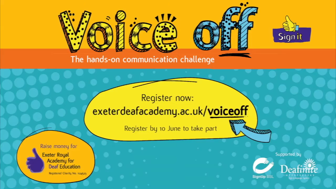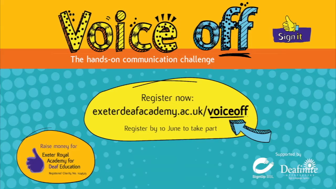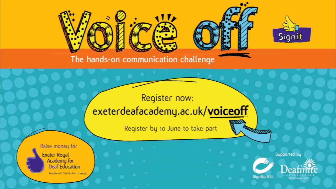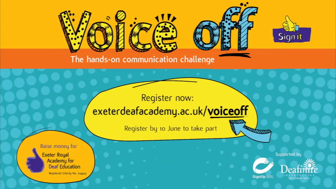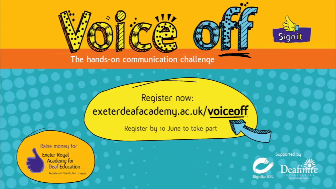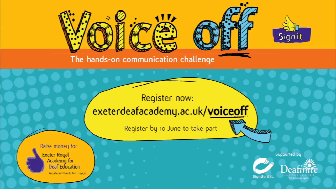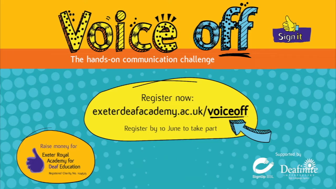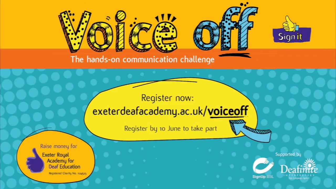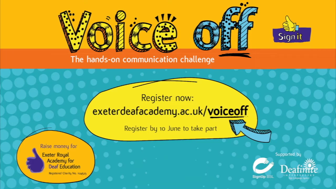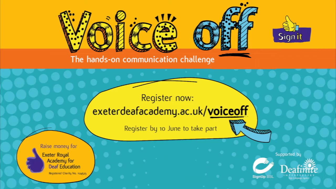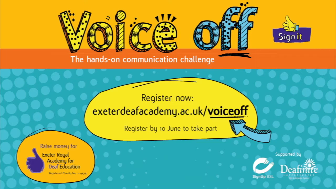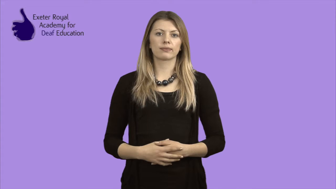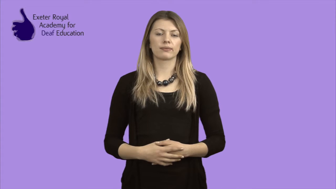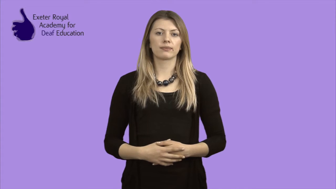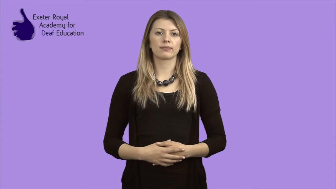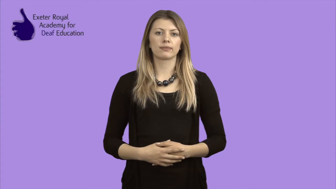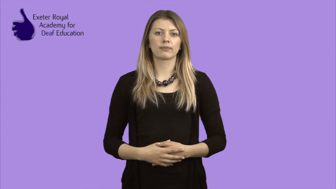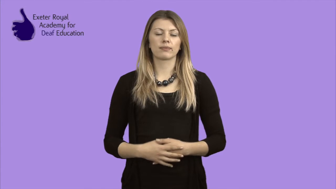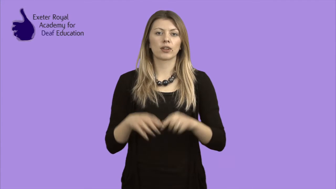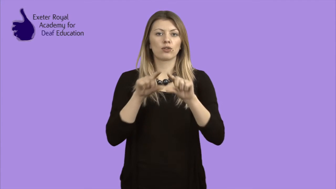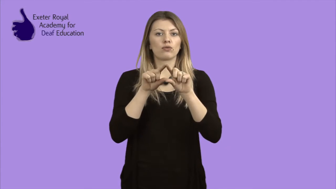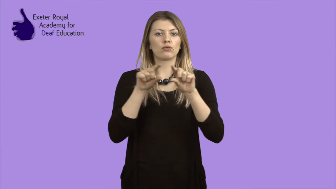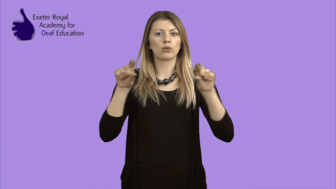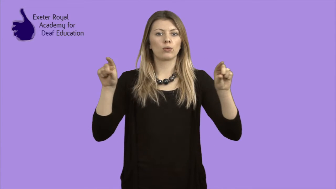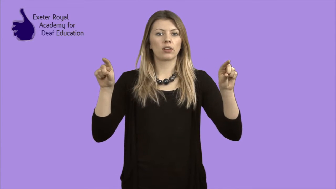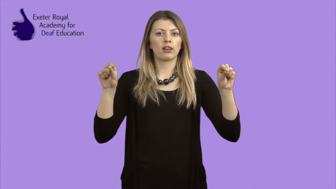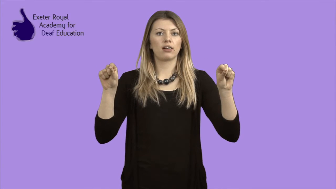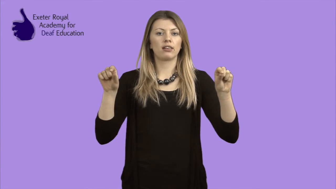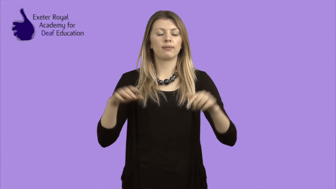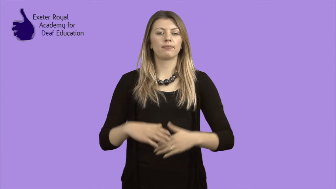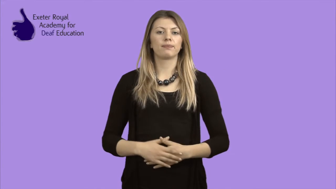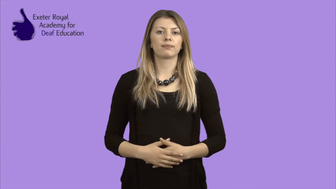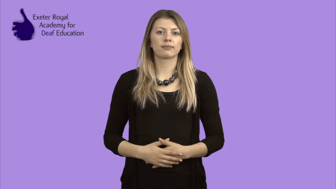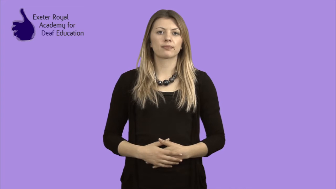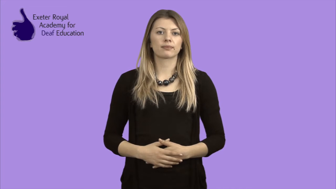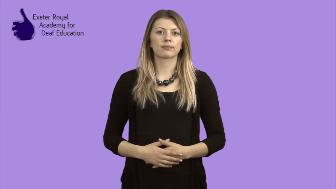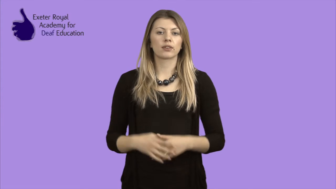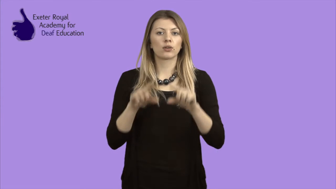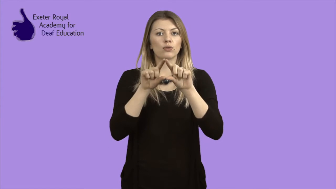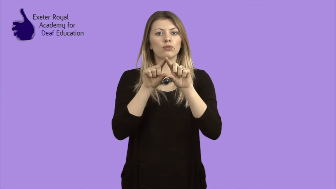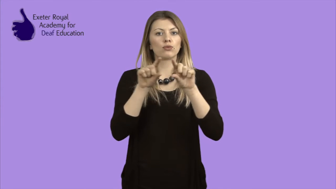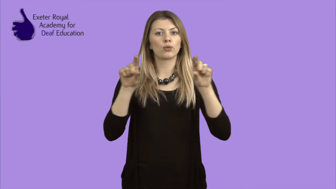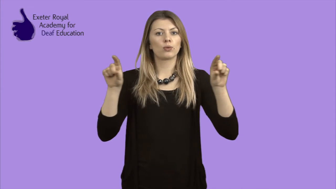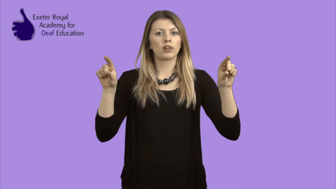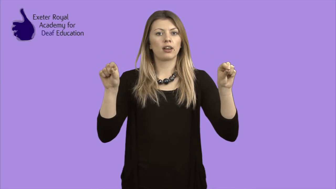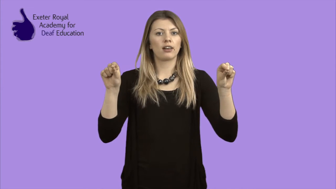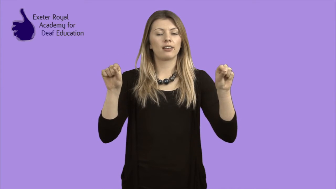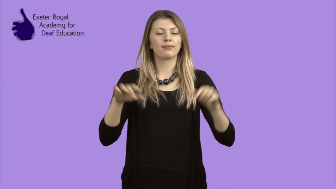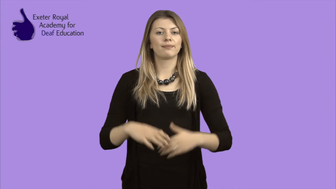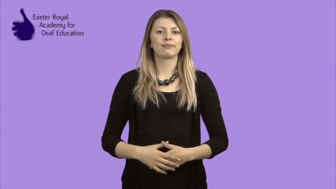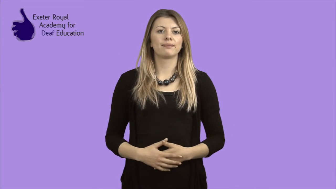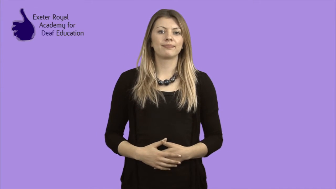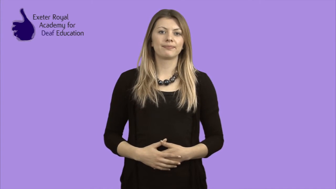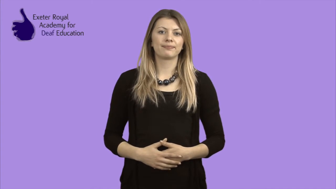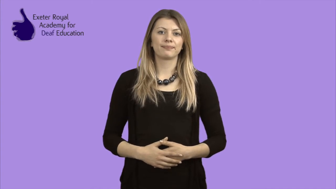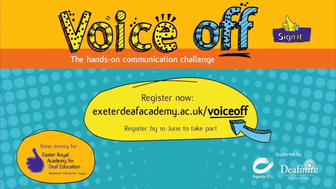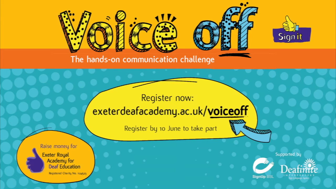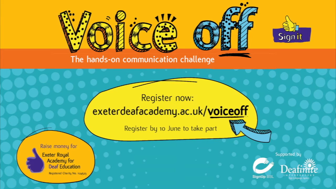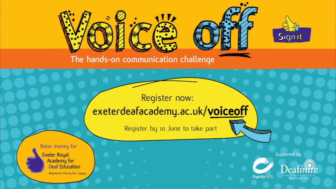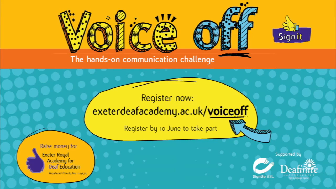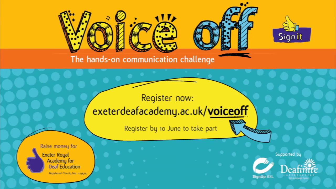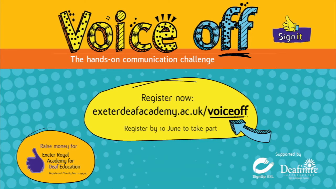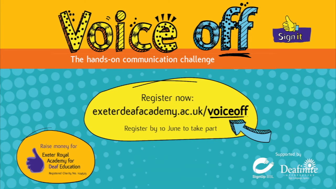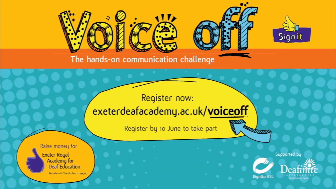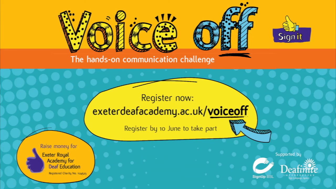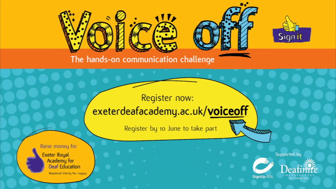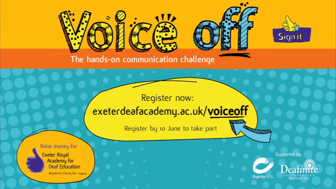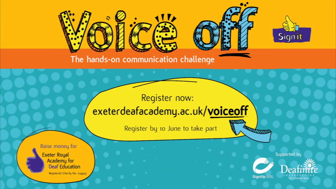Ruler